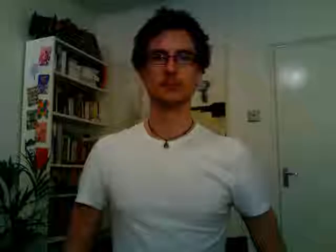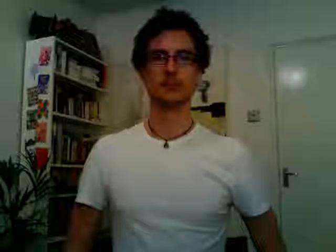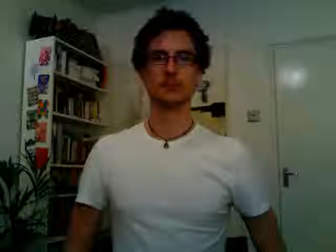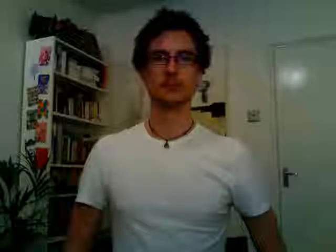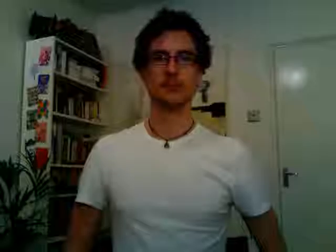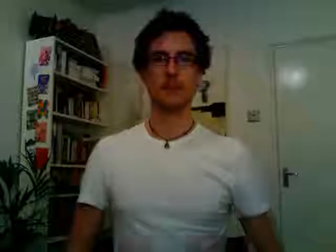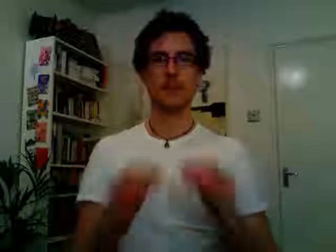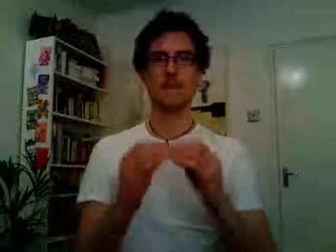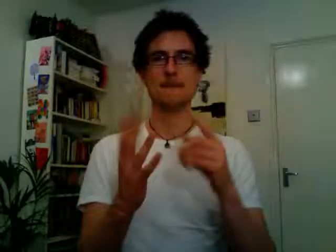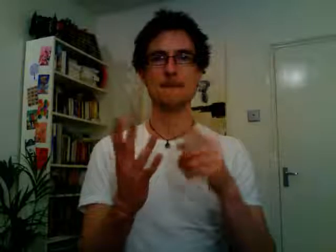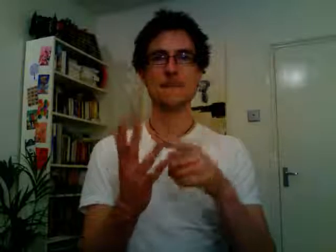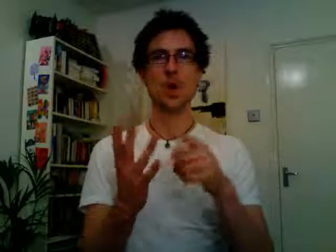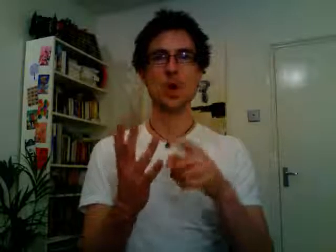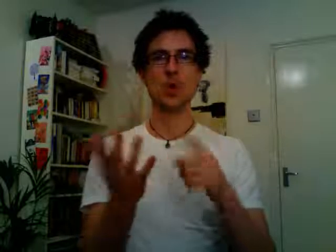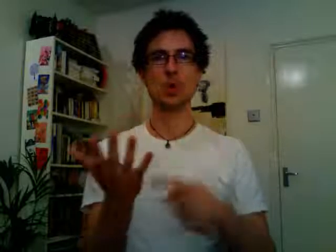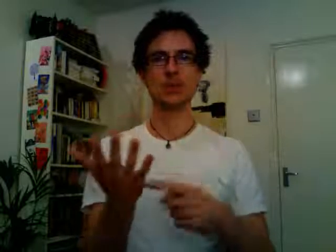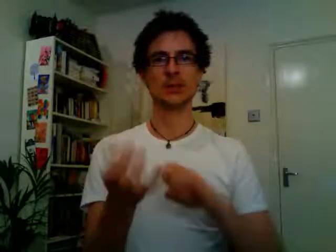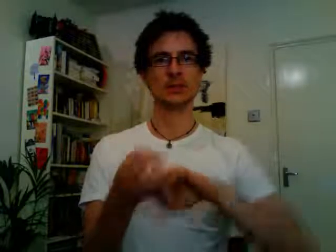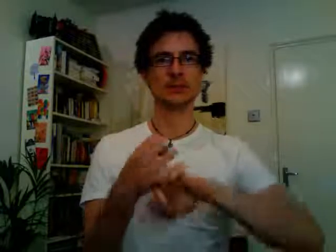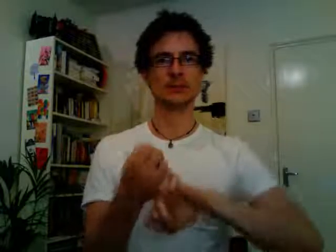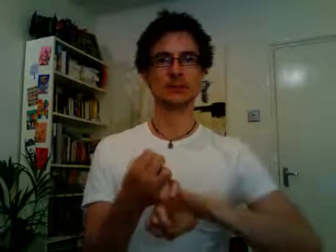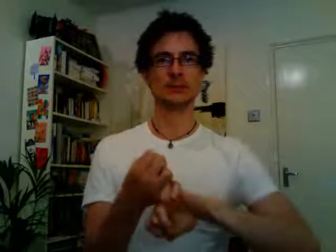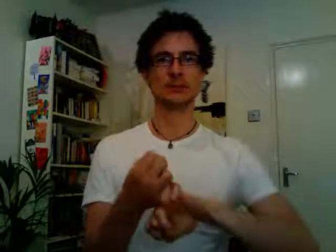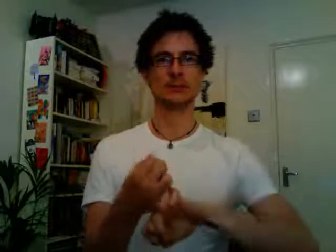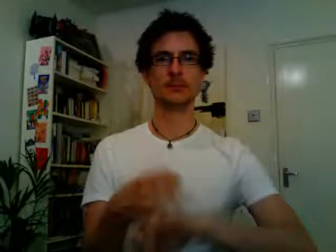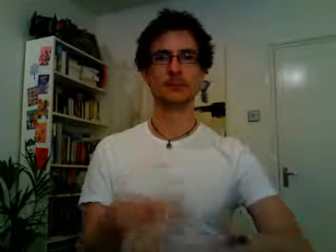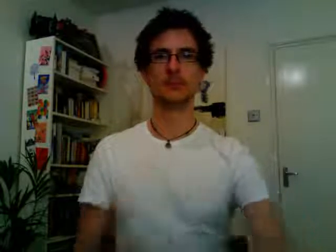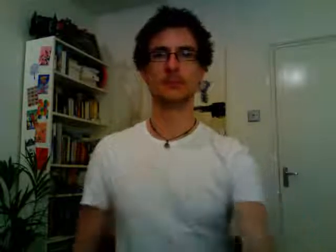boots